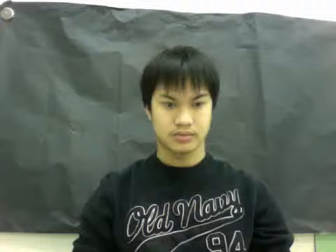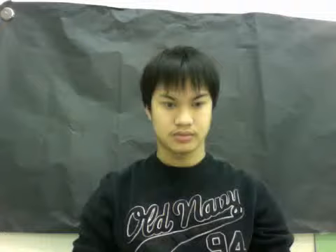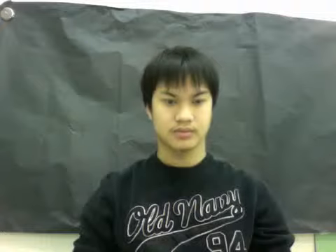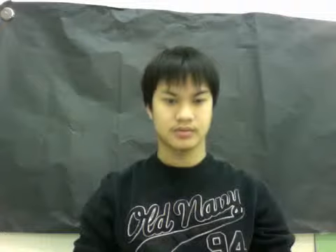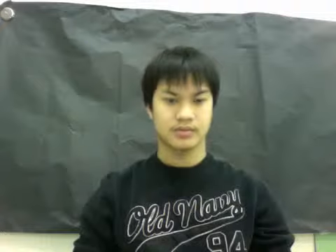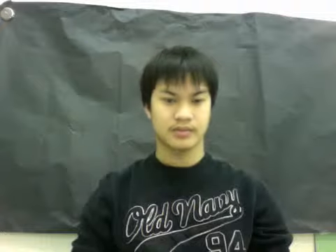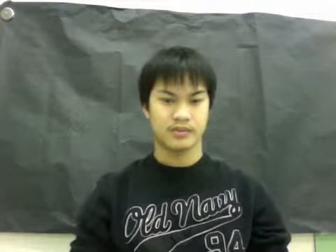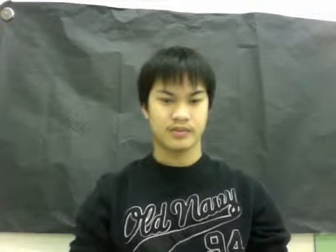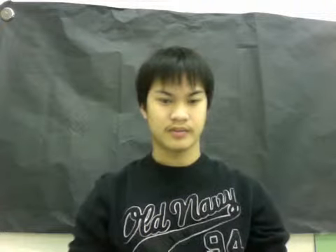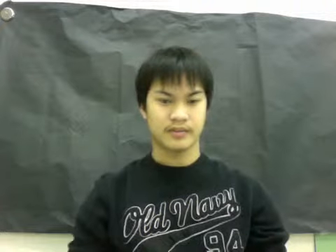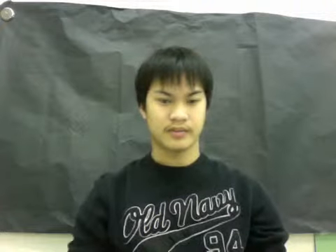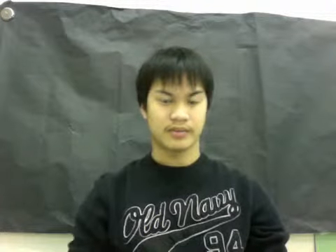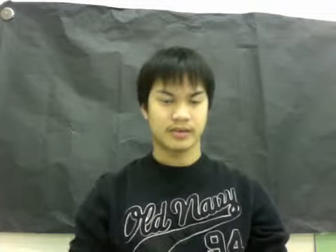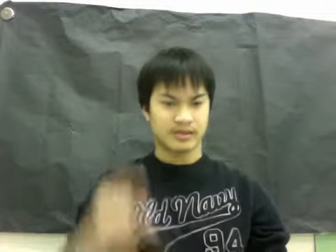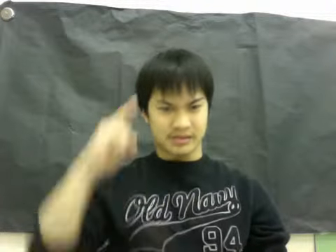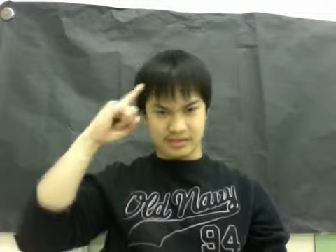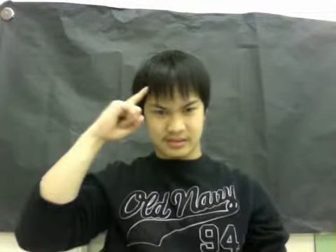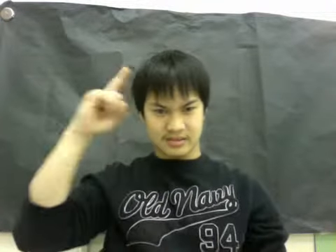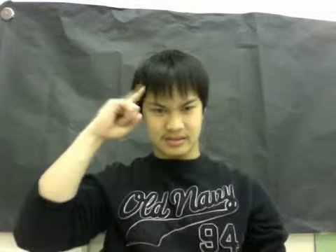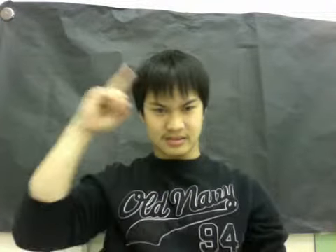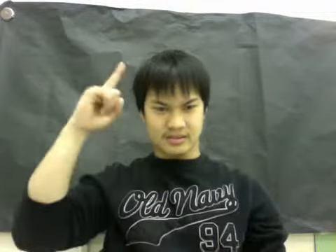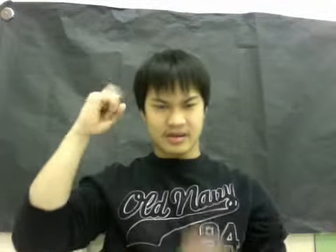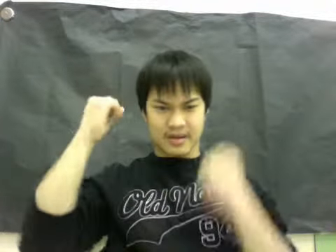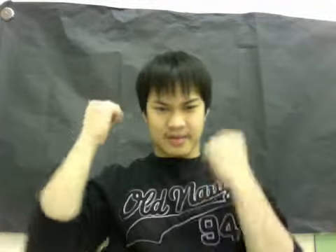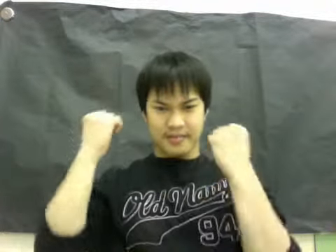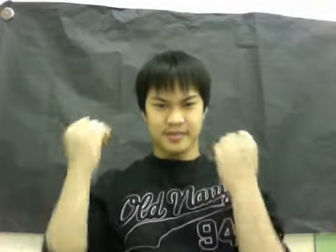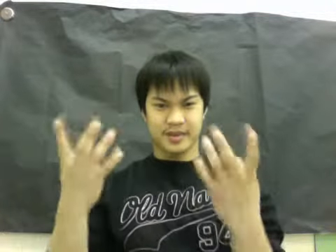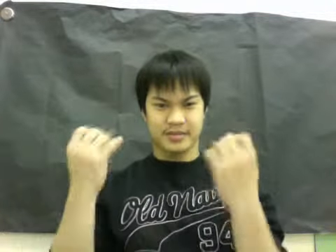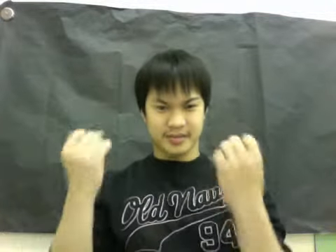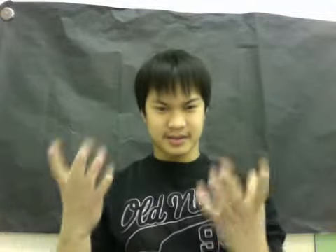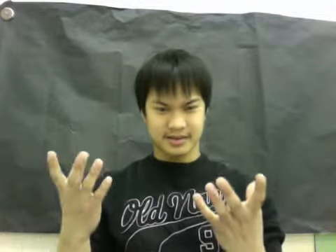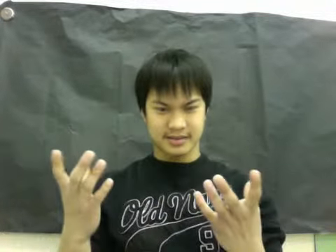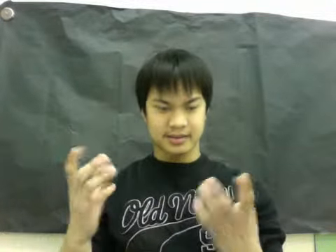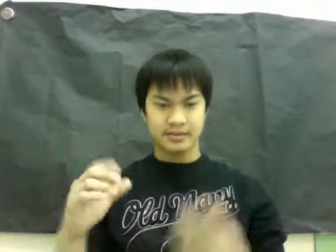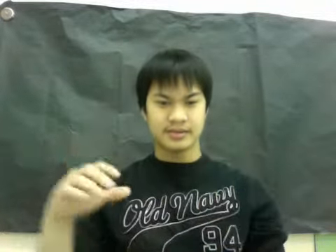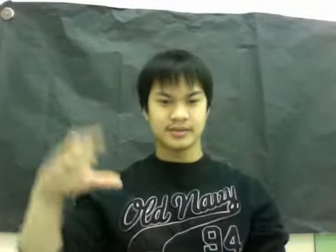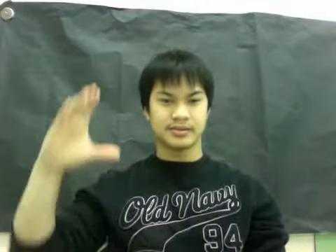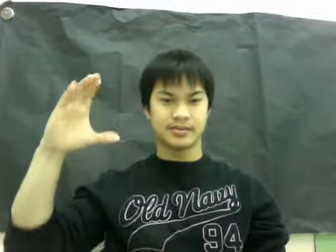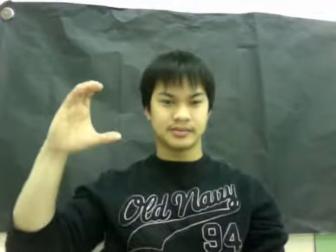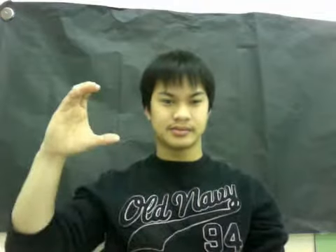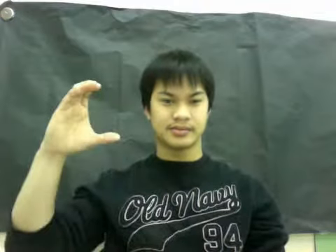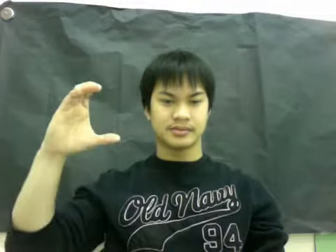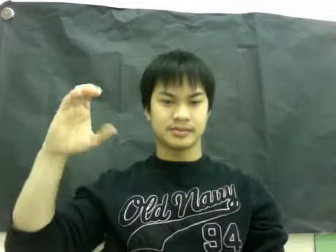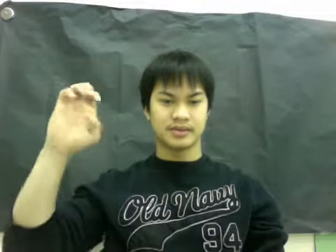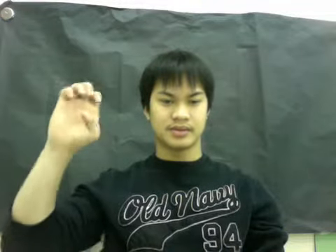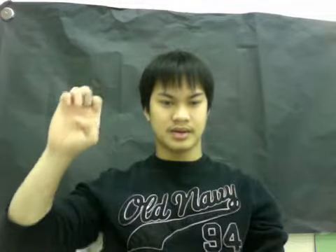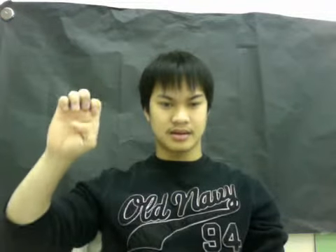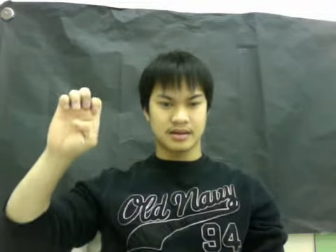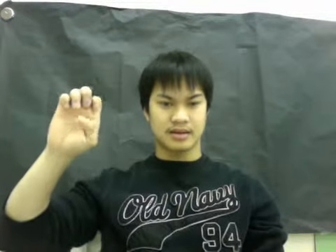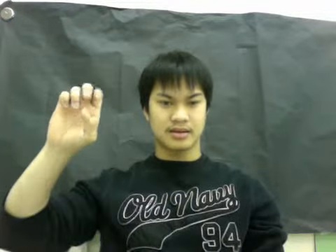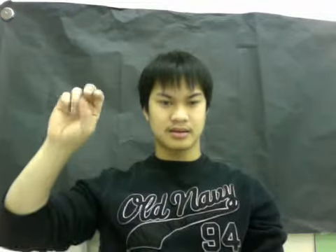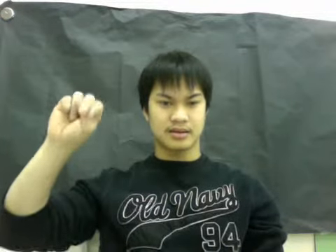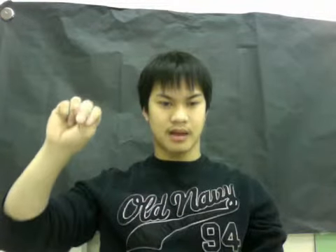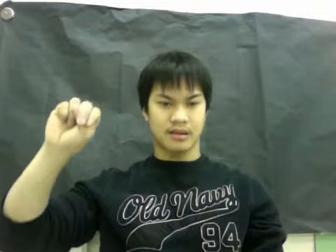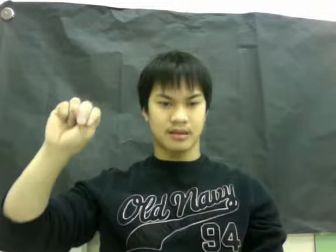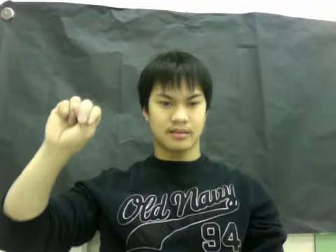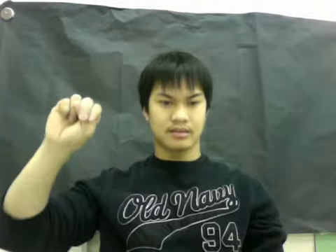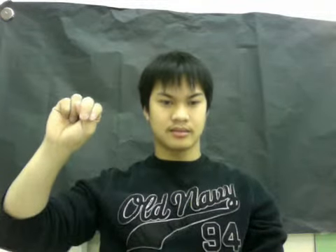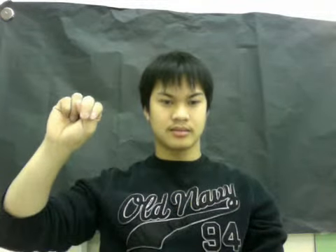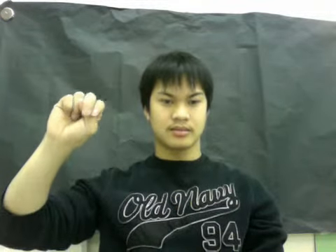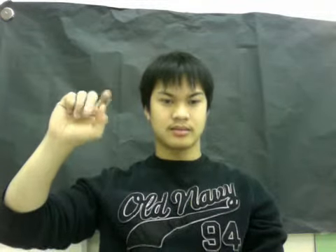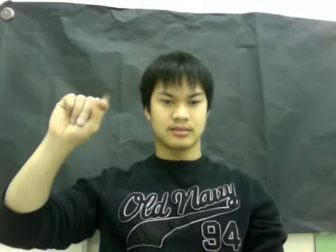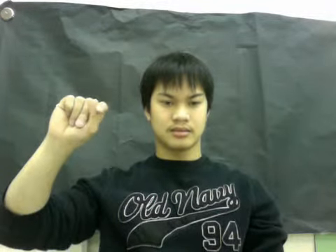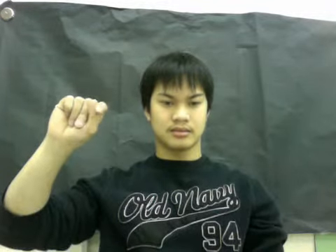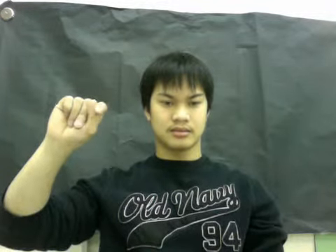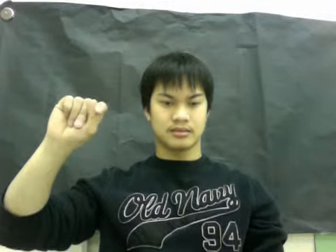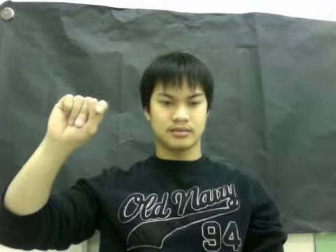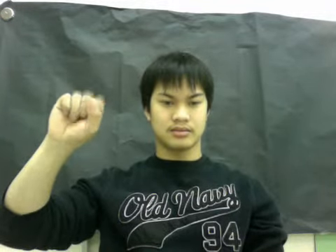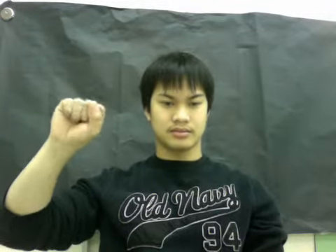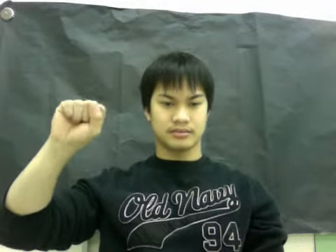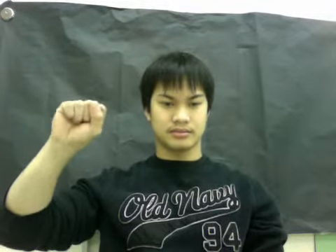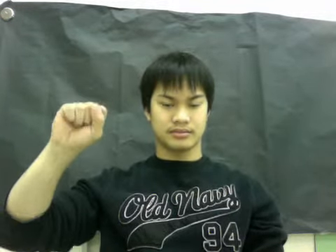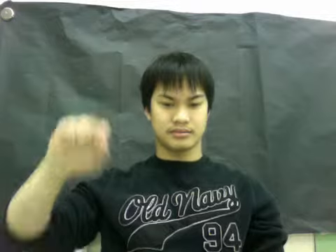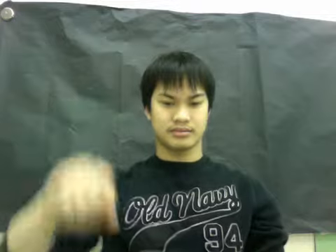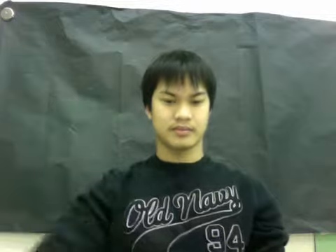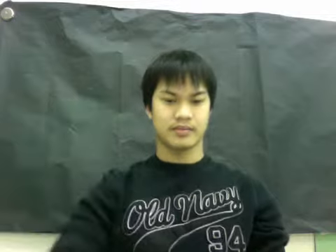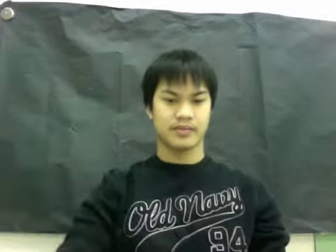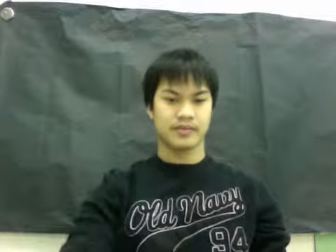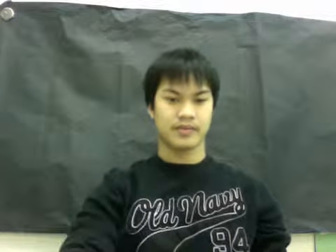Cents